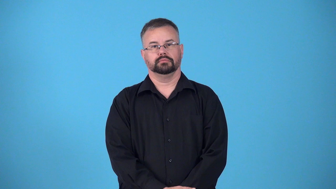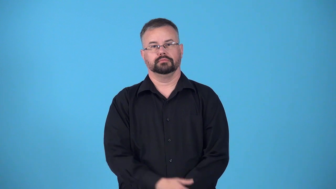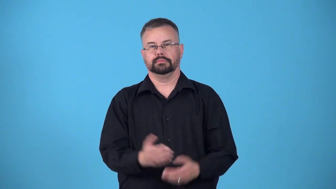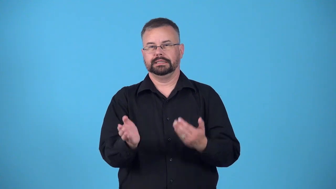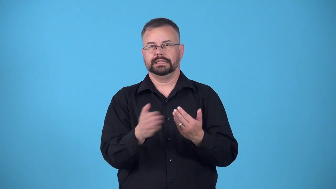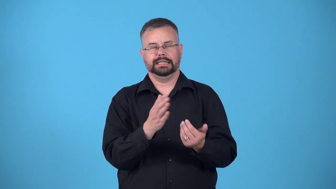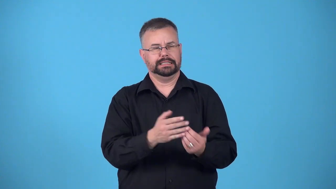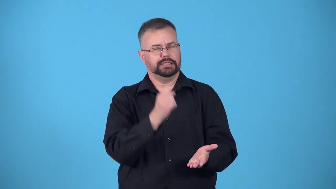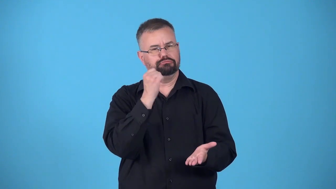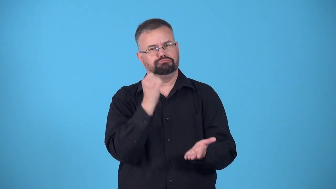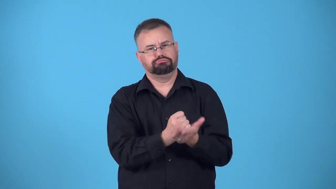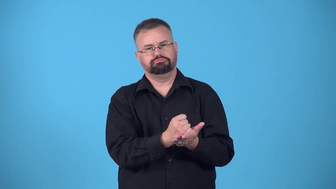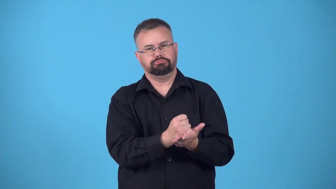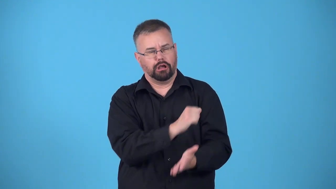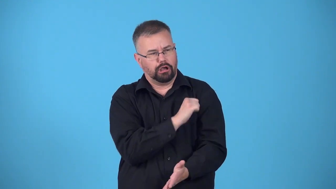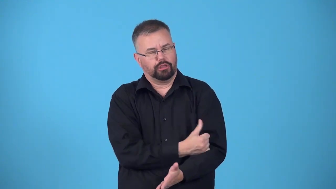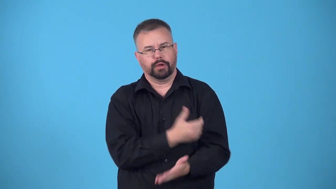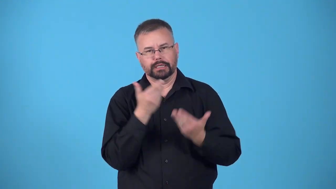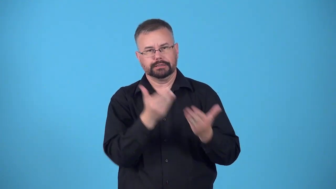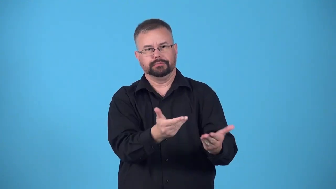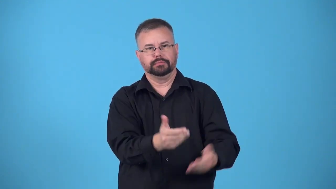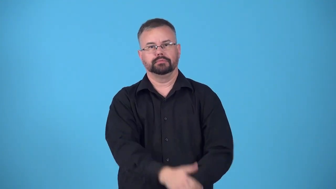rubber stamp